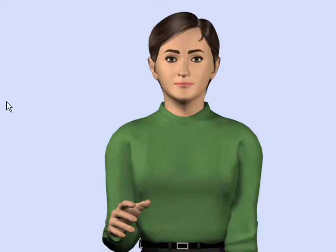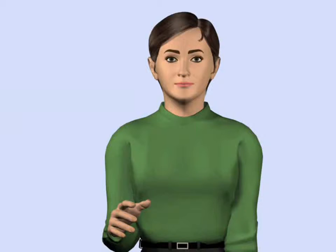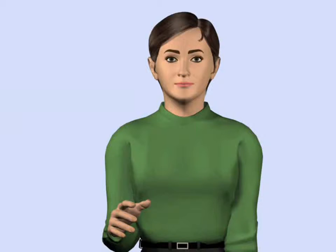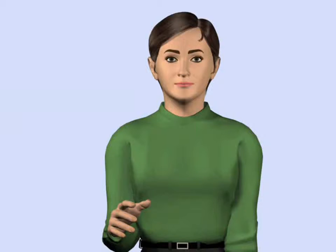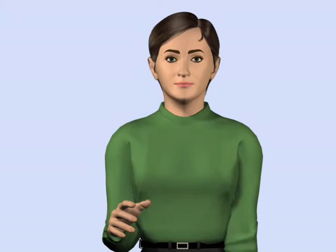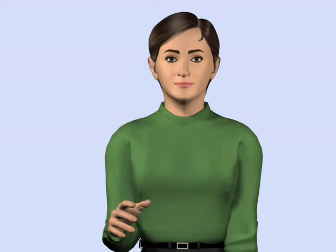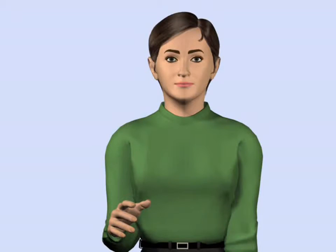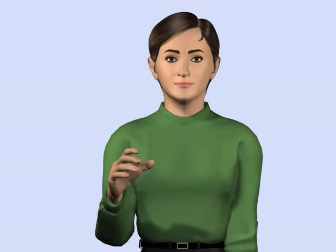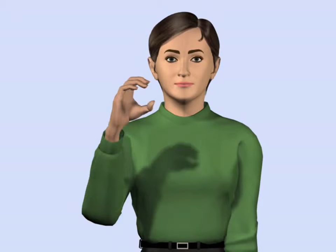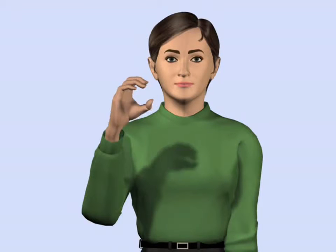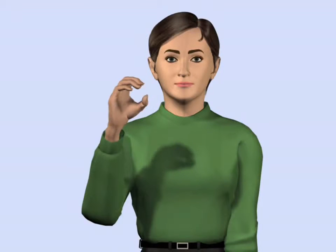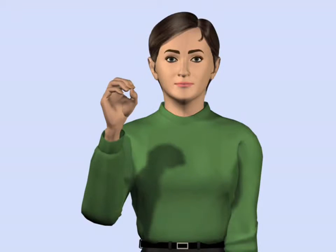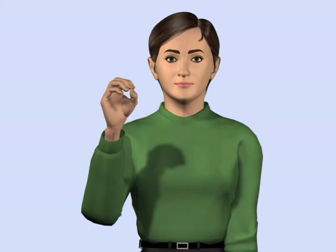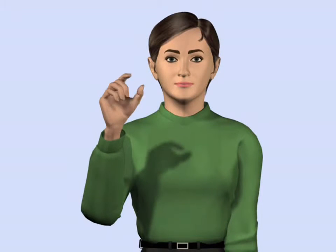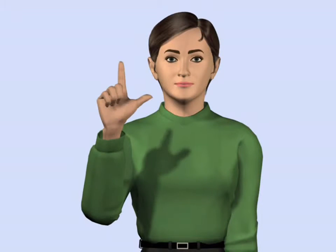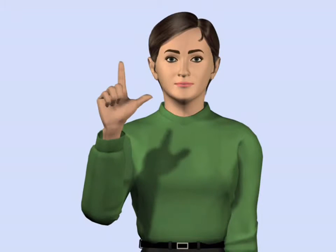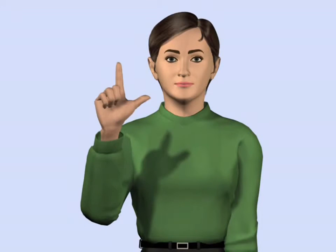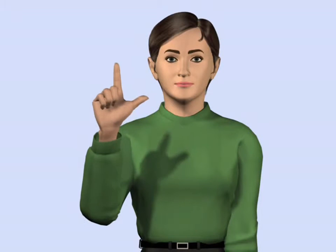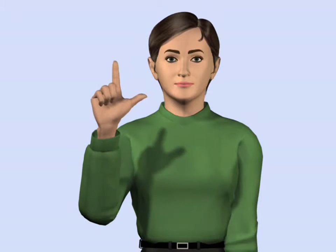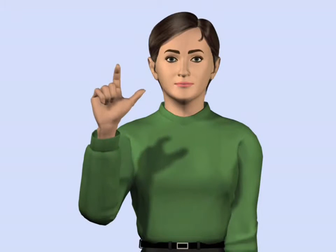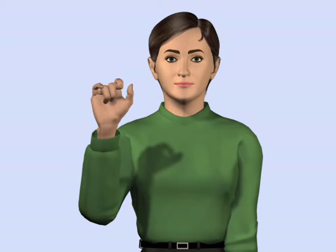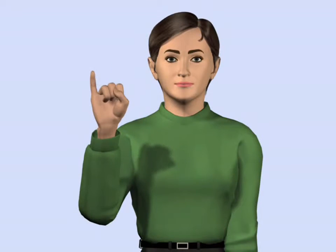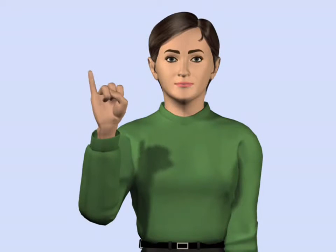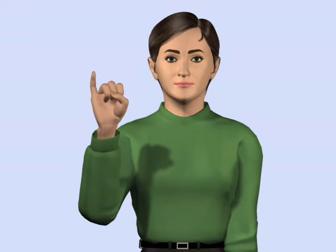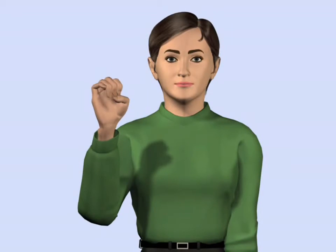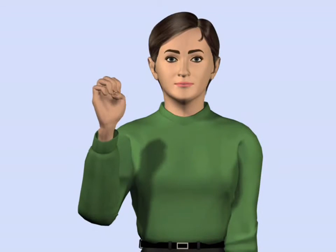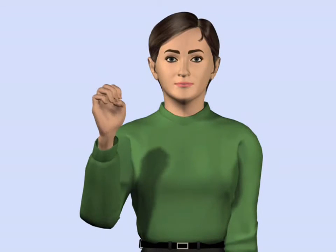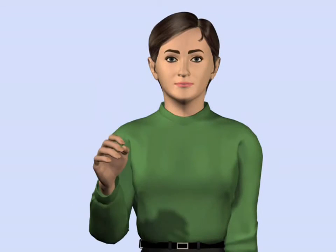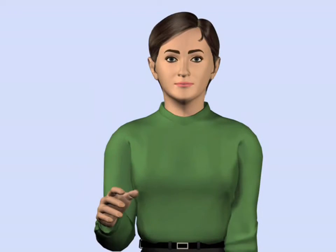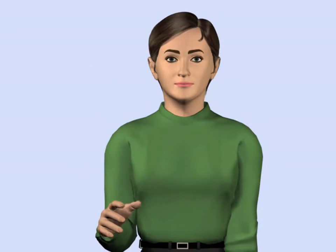collie